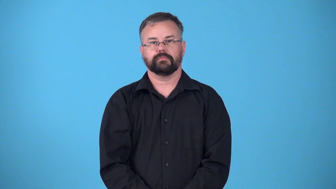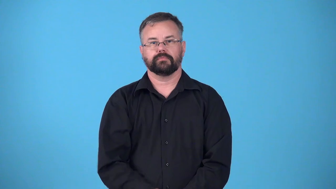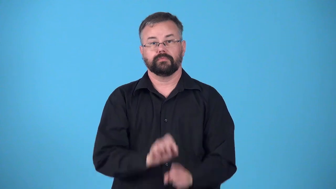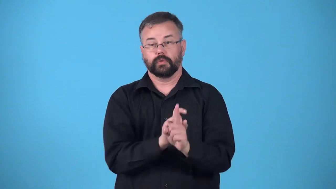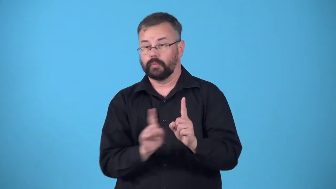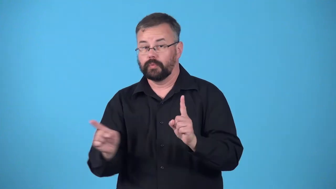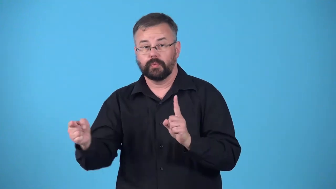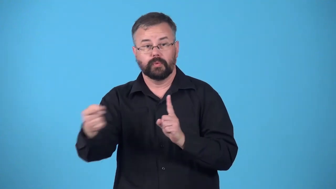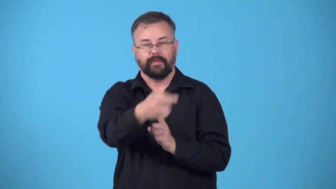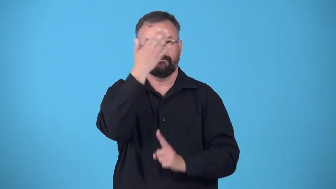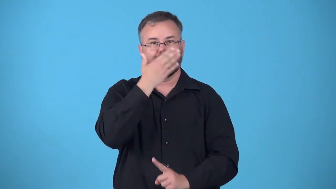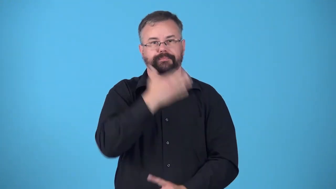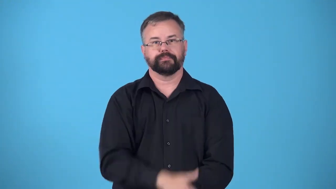circle around, loop around